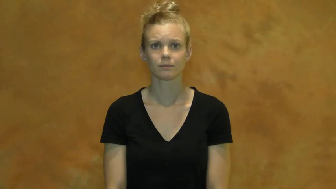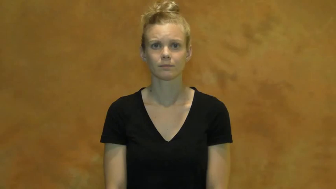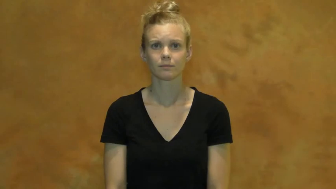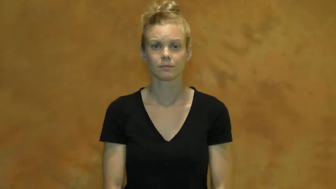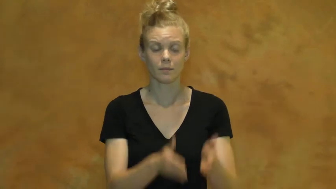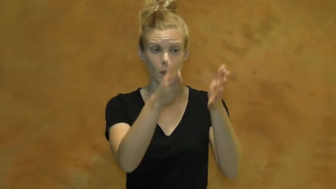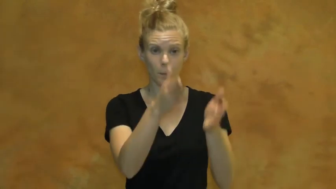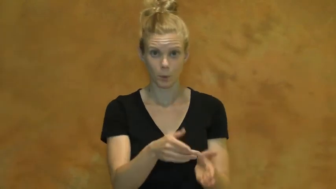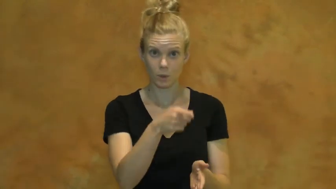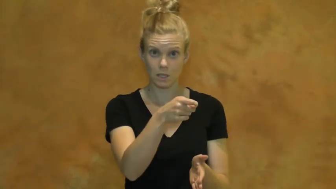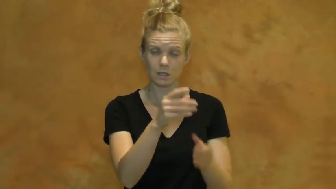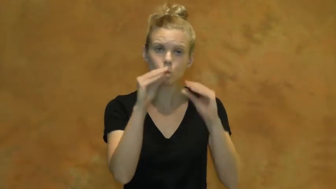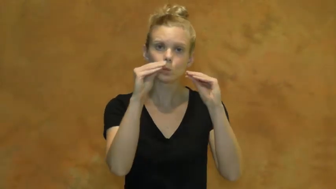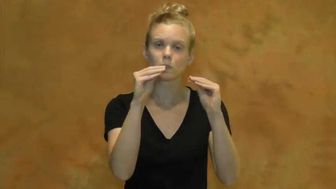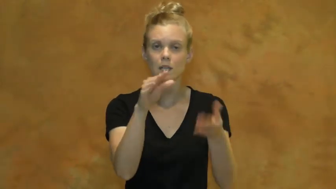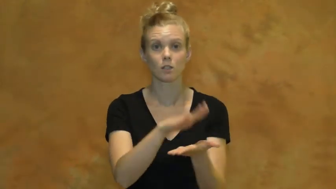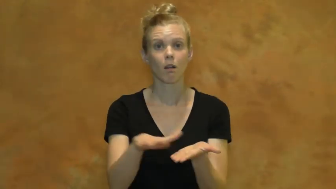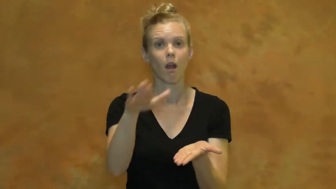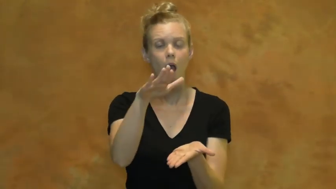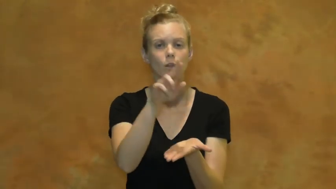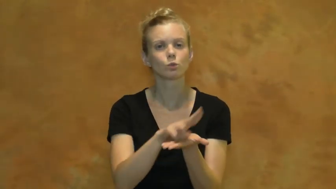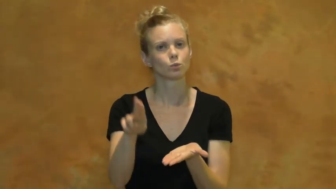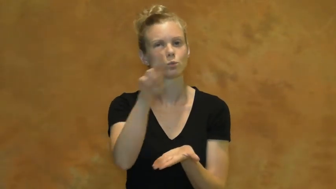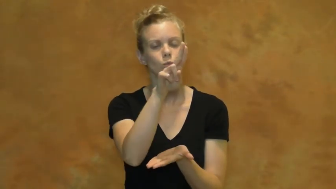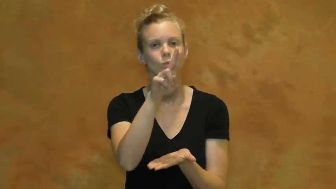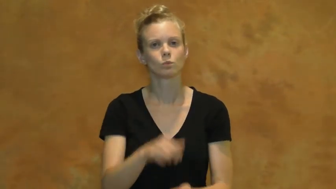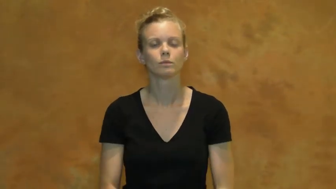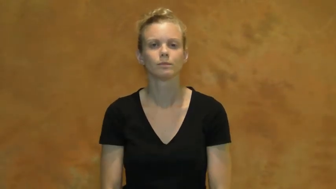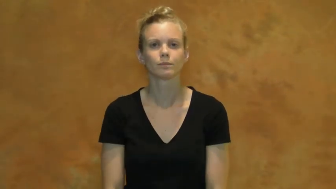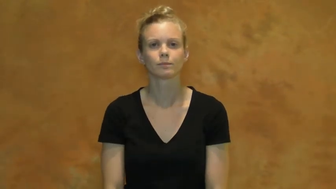professor